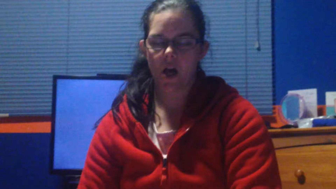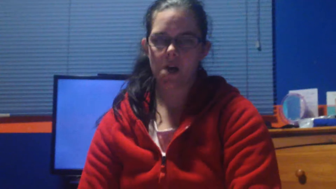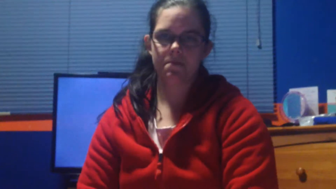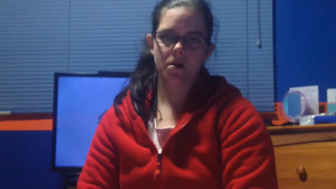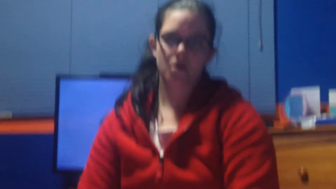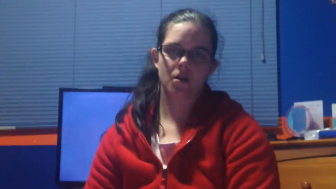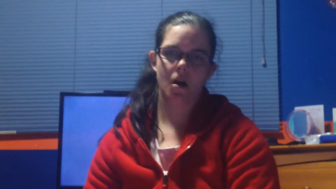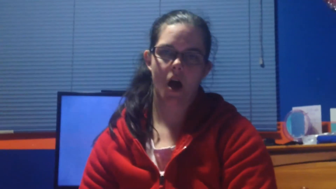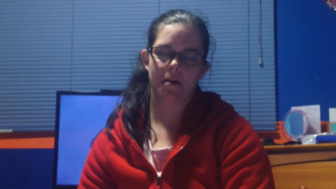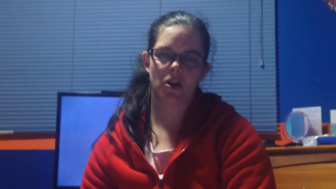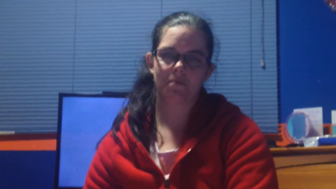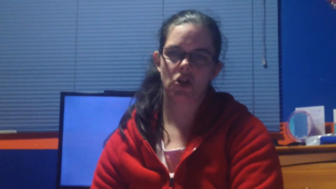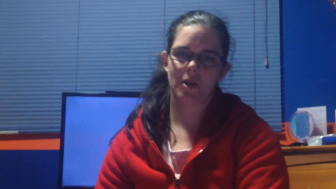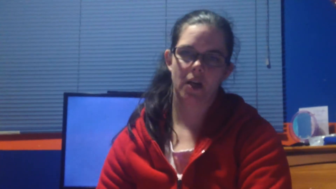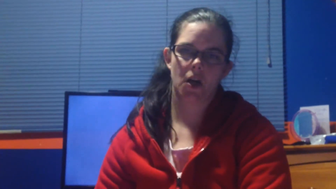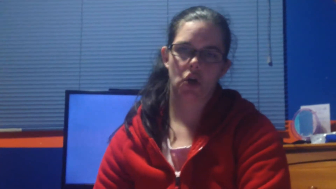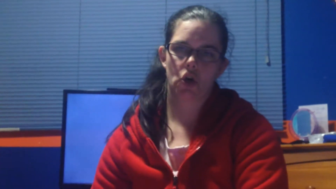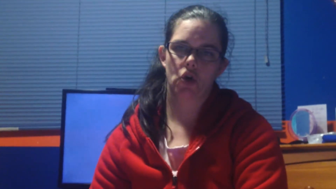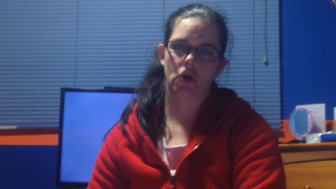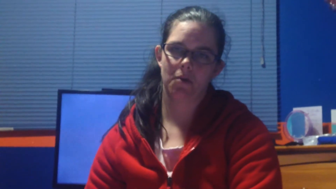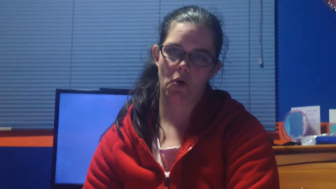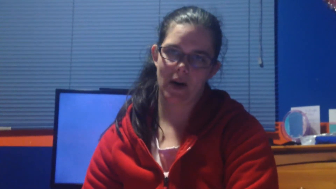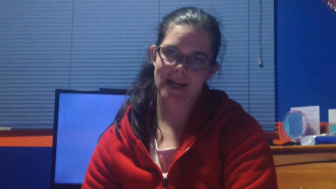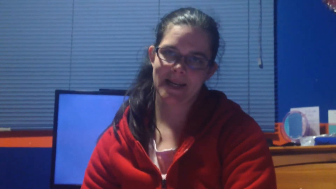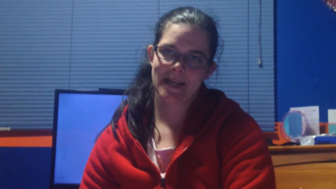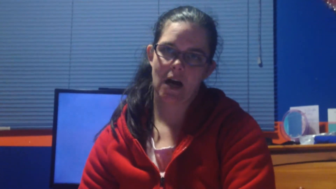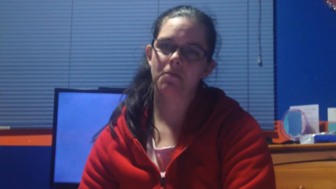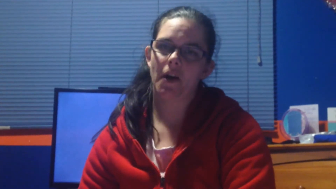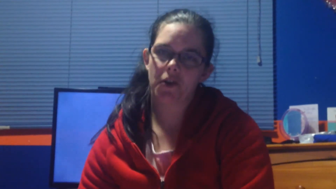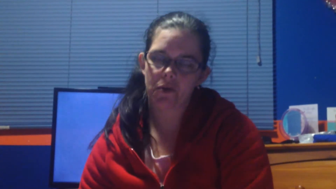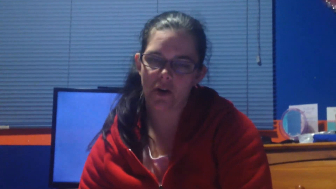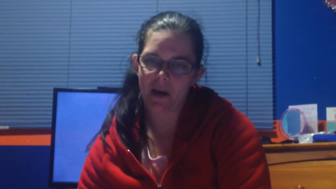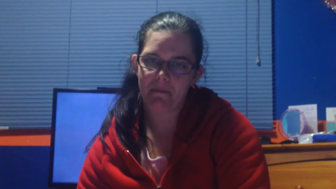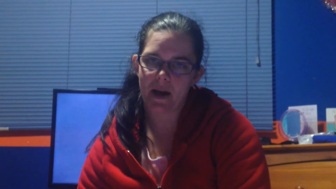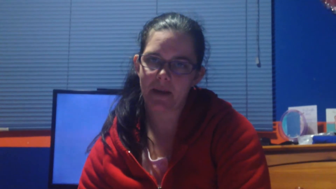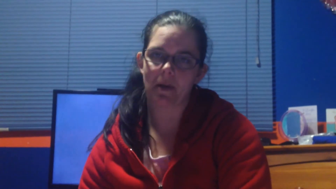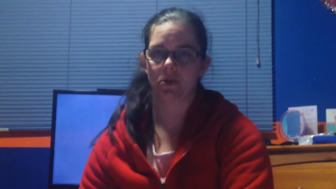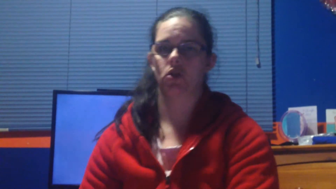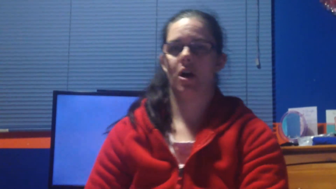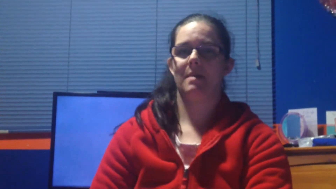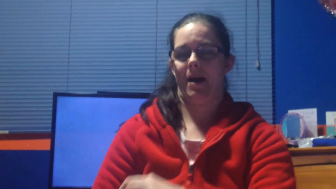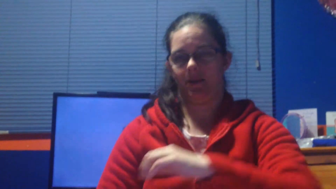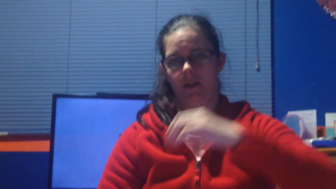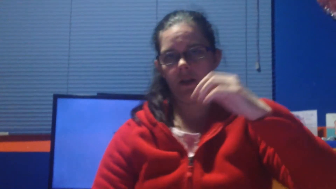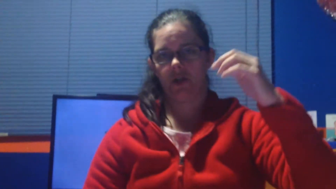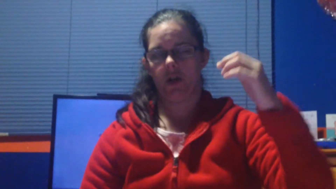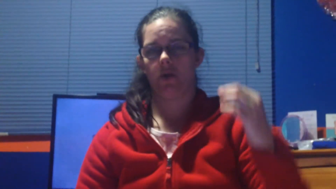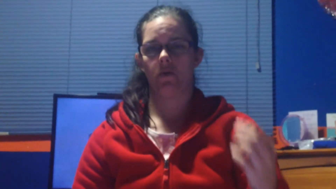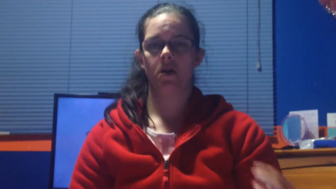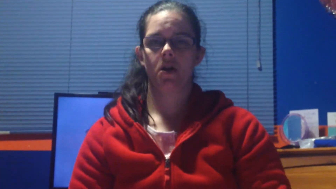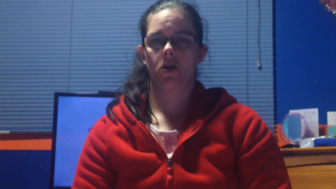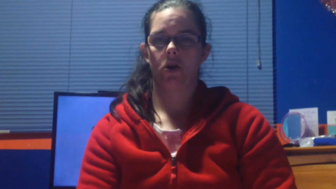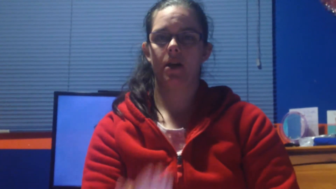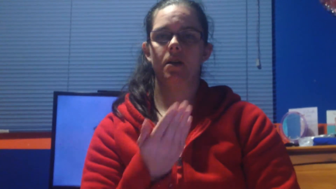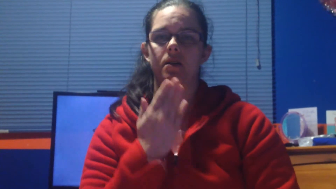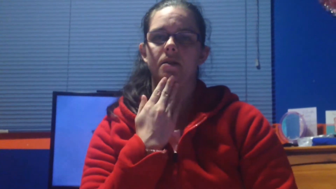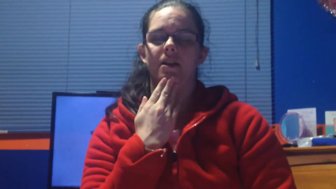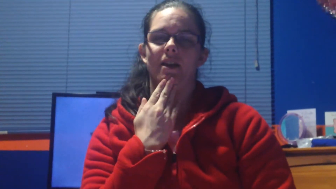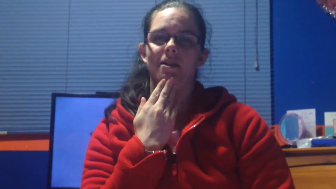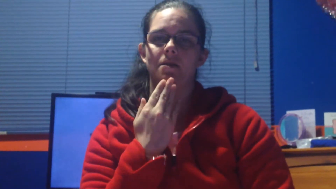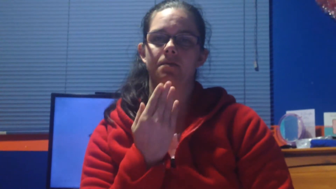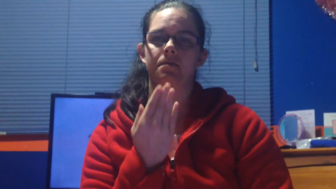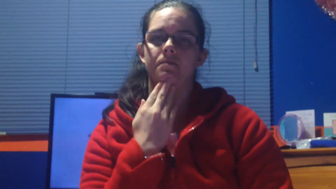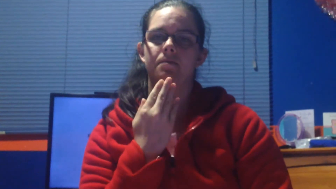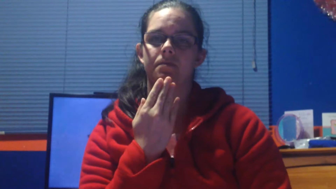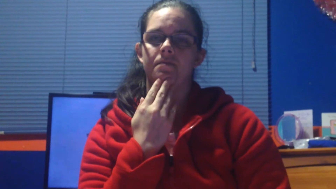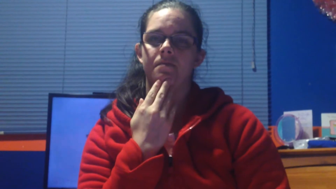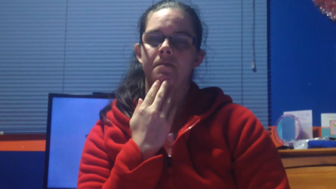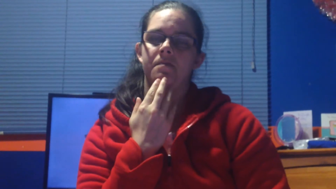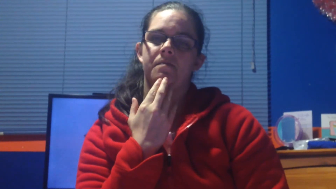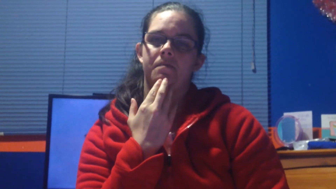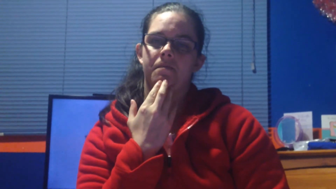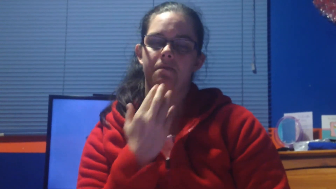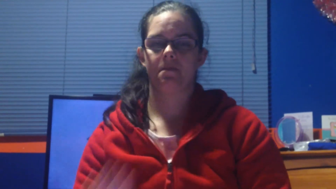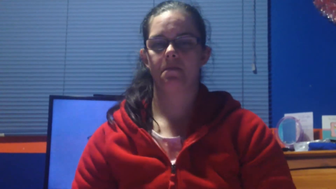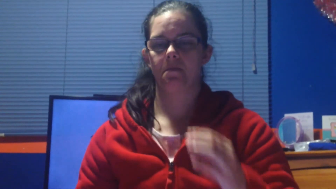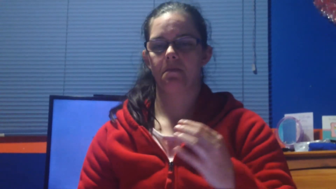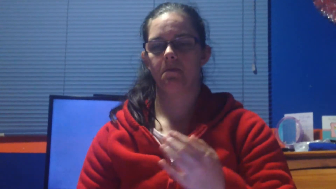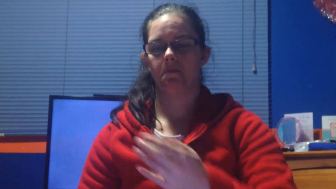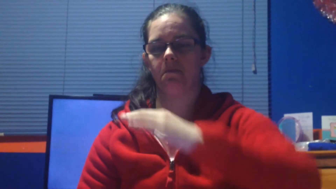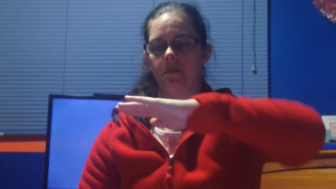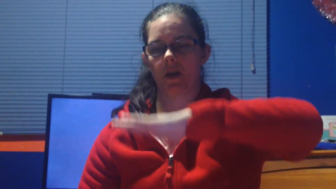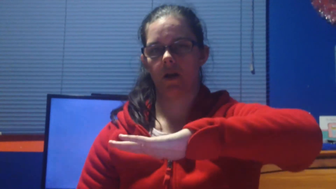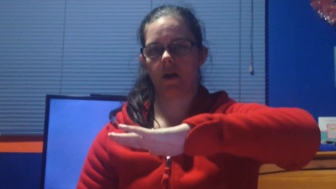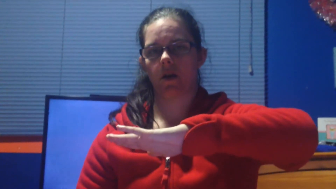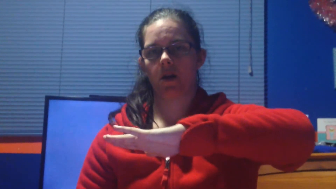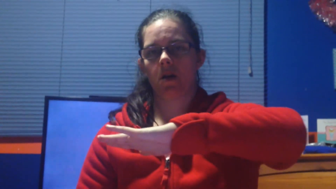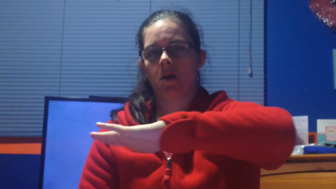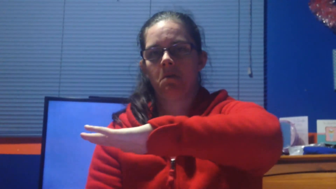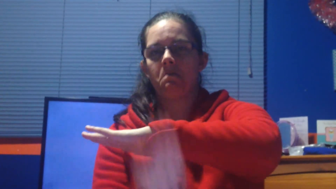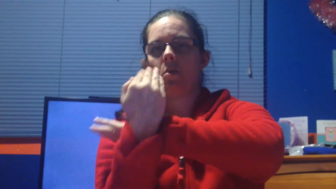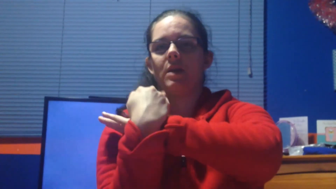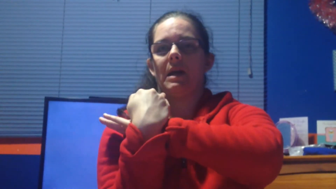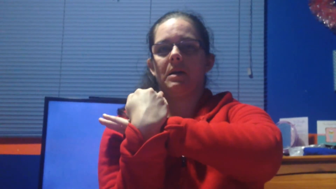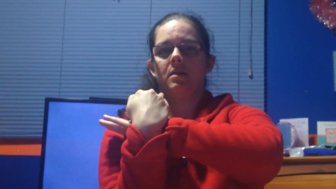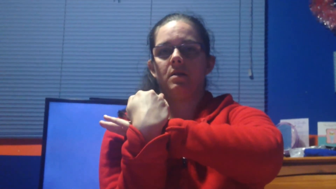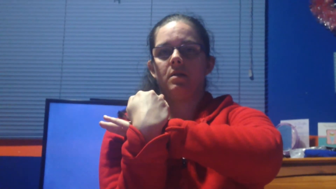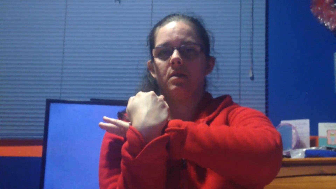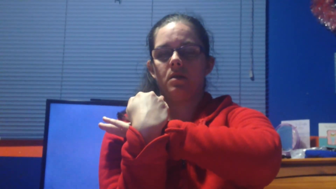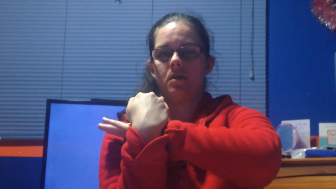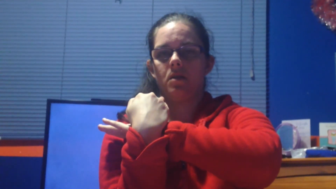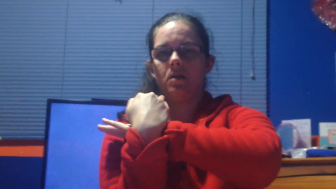good morning